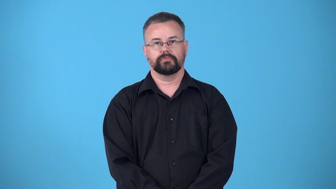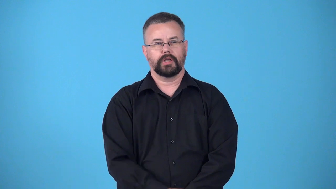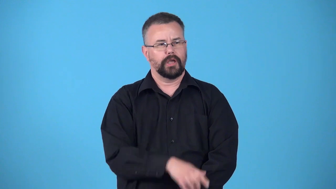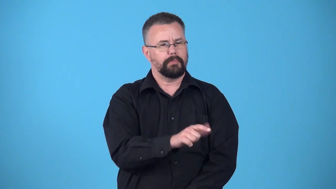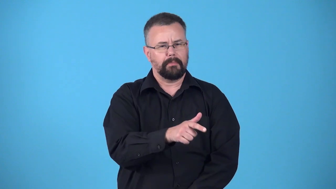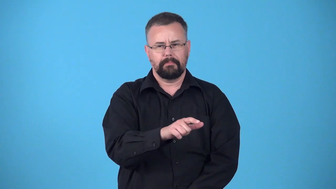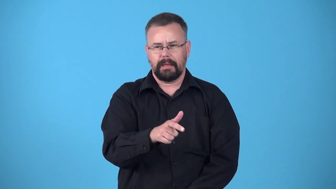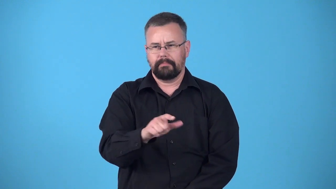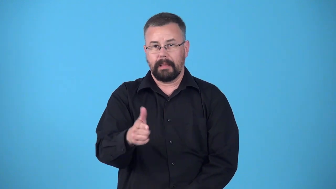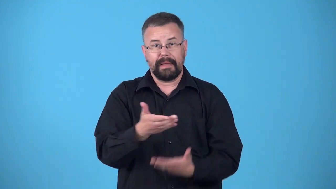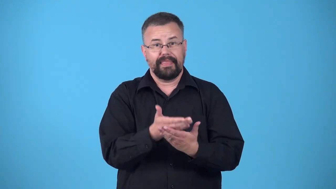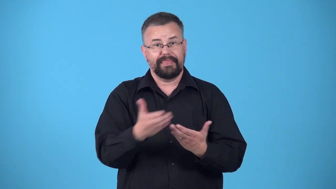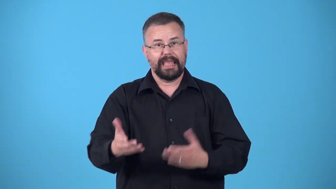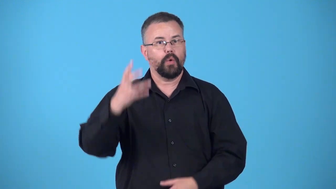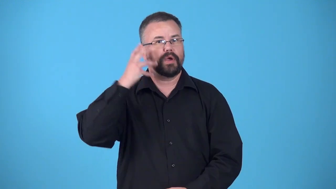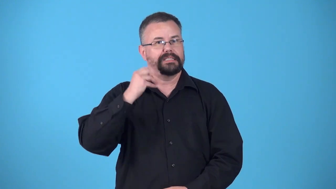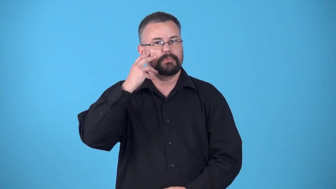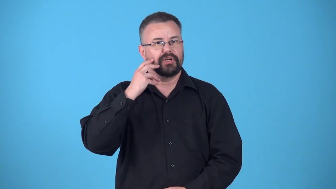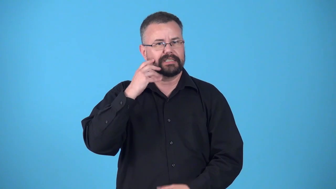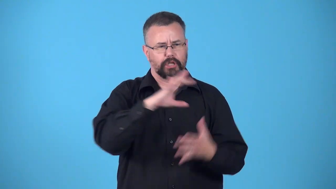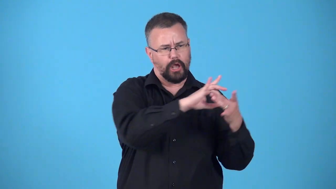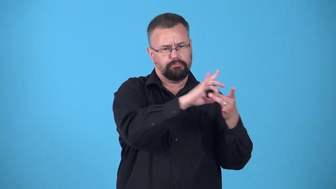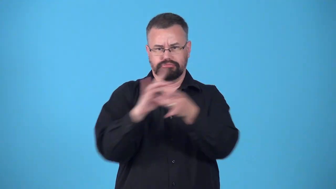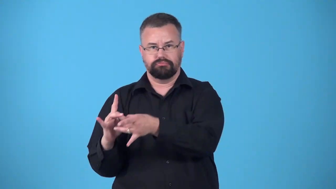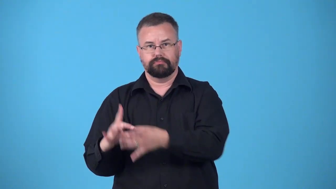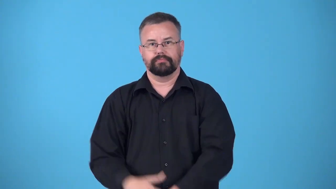daisy chain